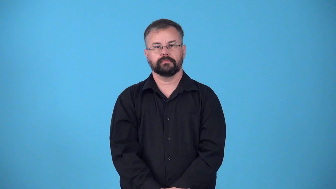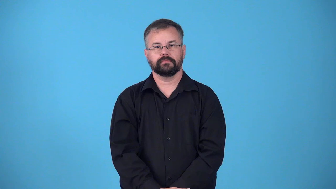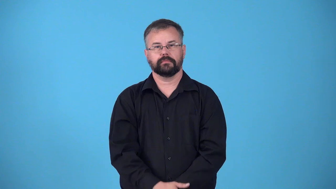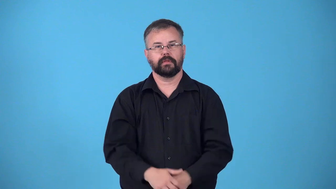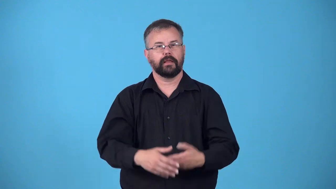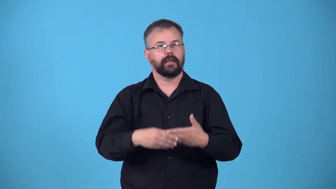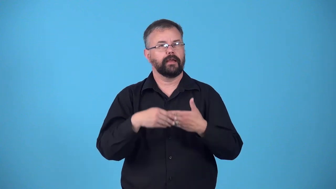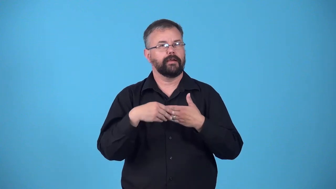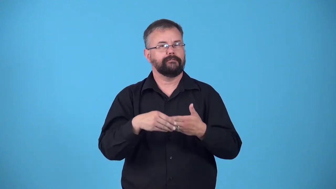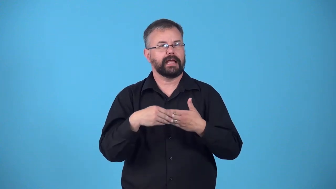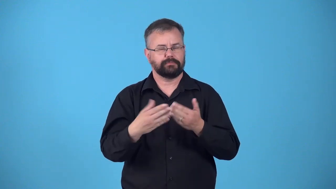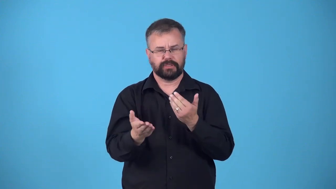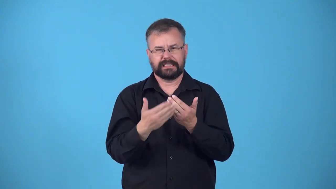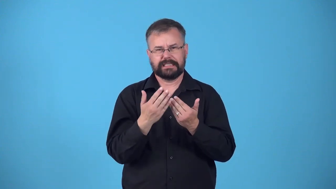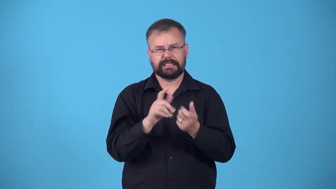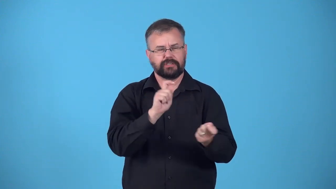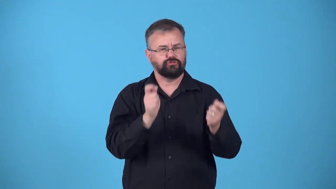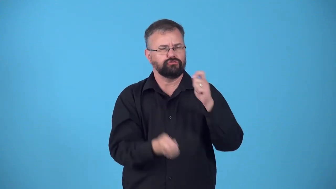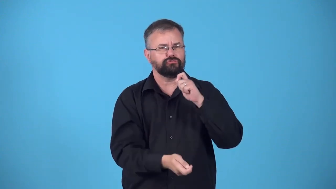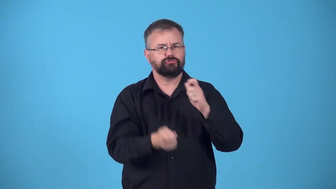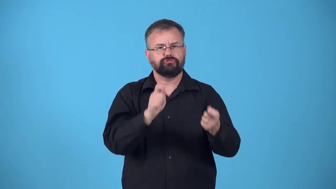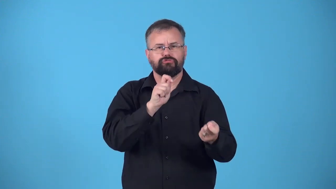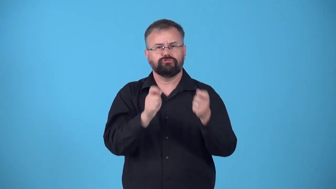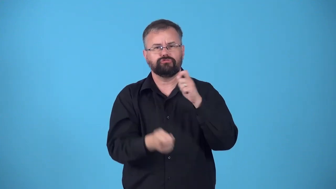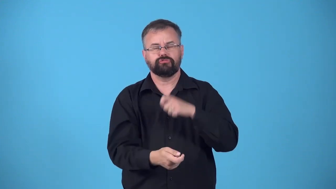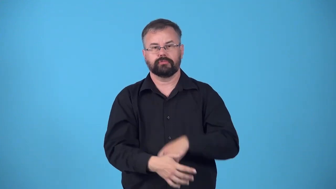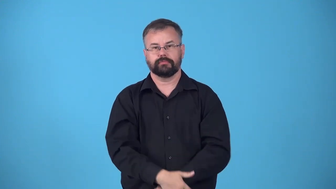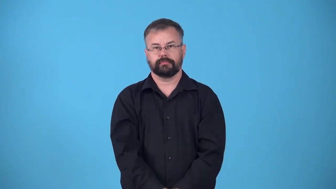flexible-easy to change